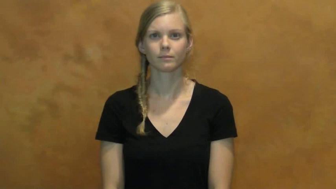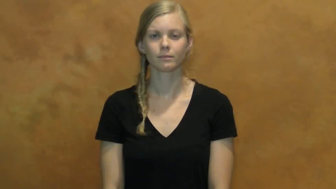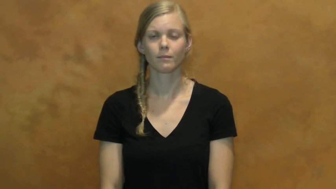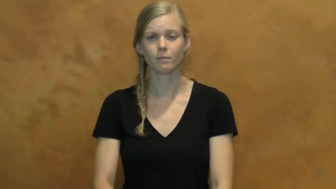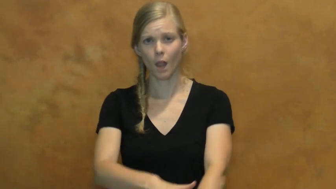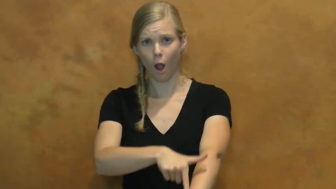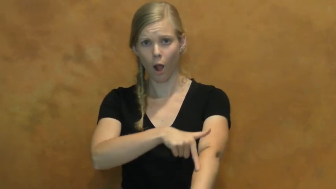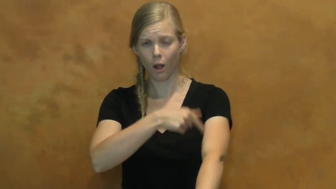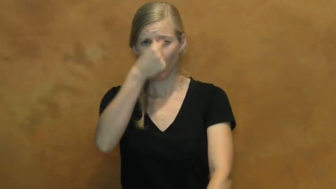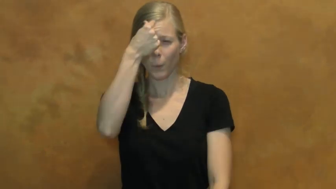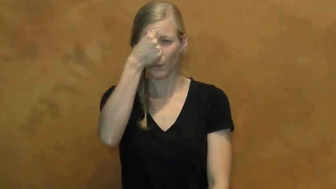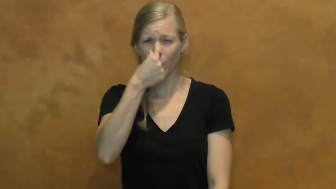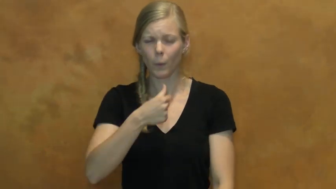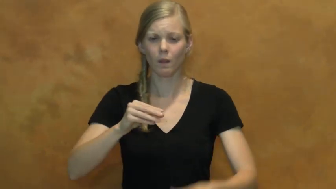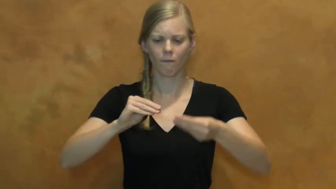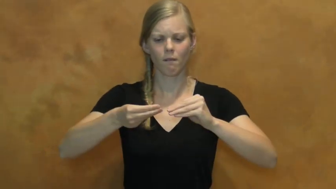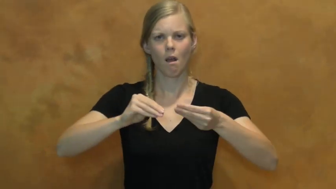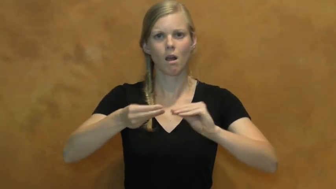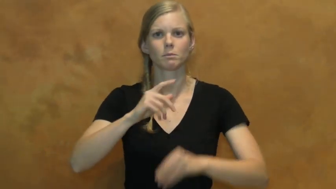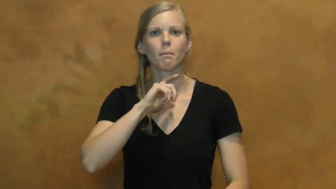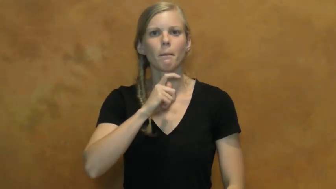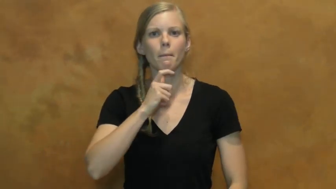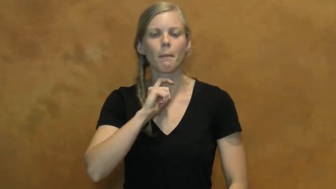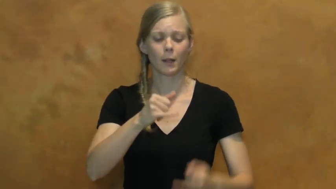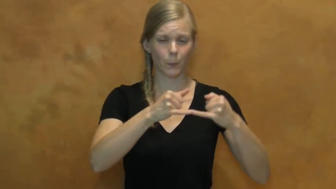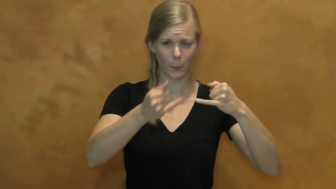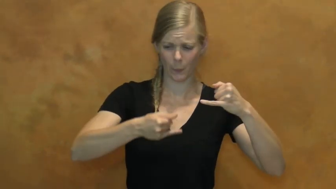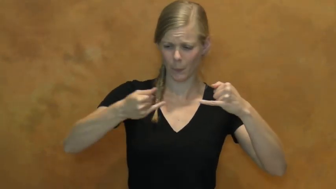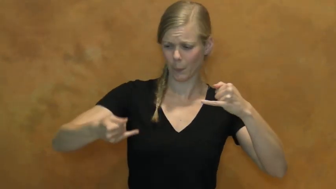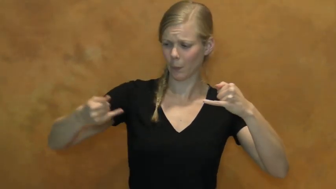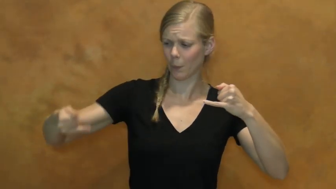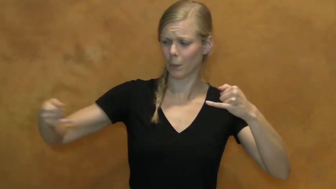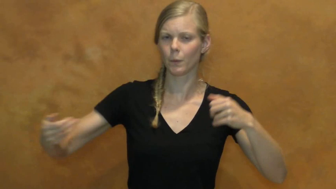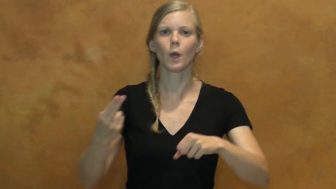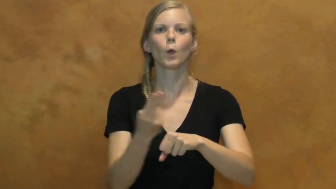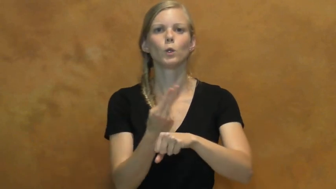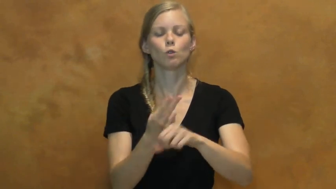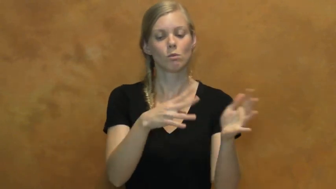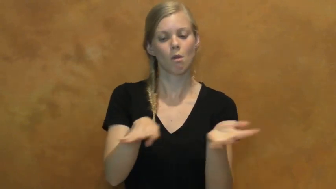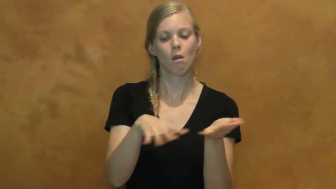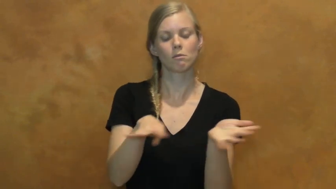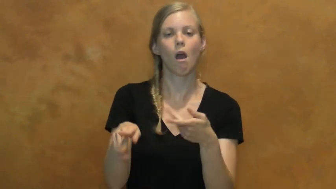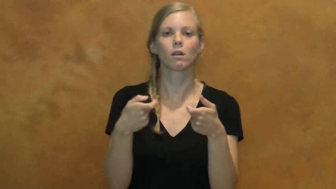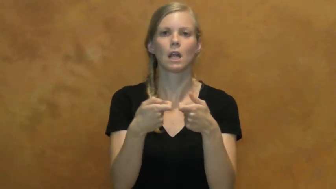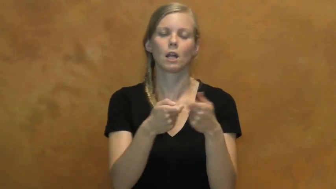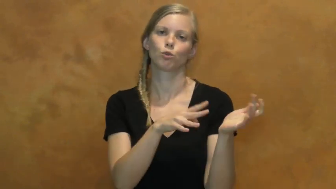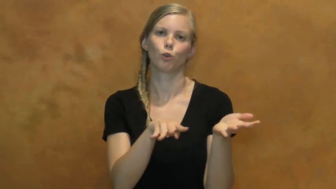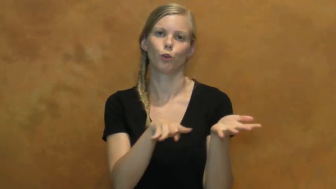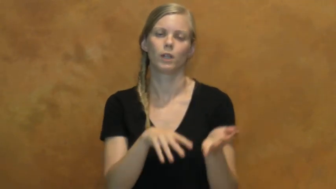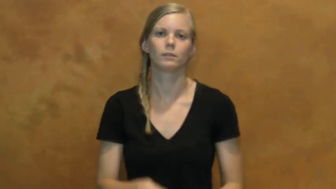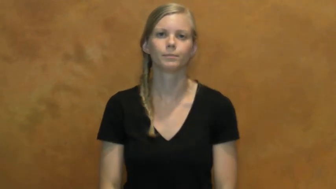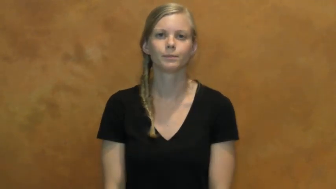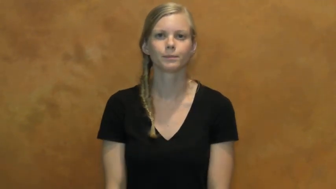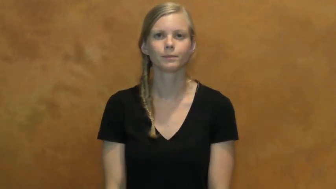wire